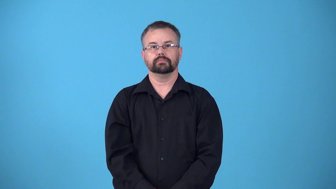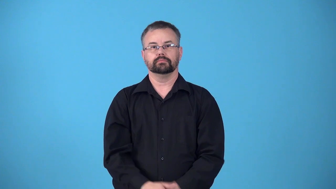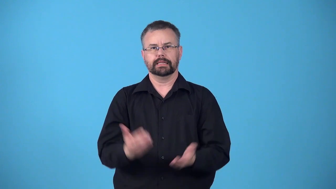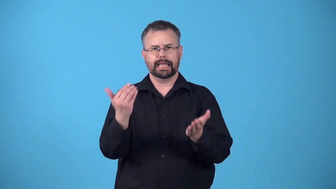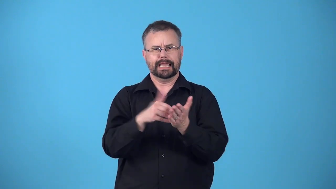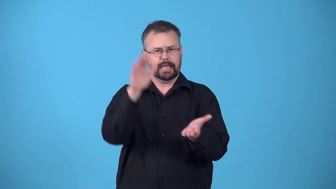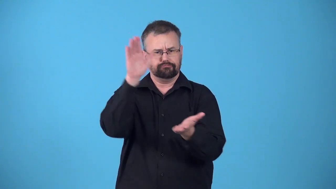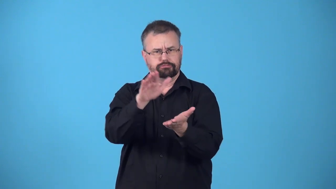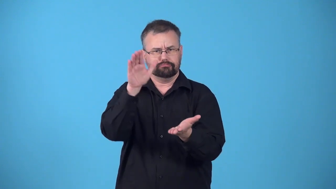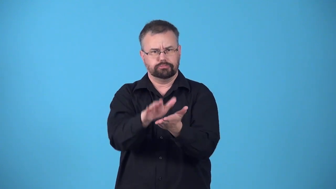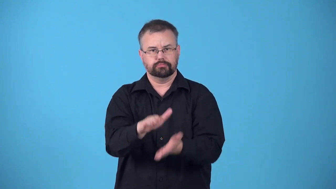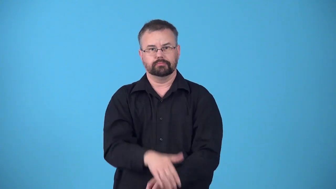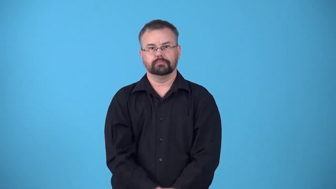rediscount